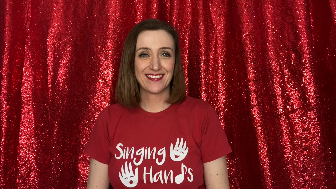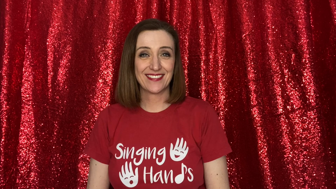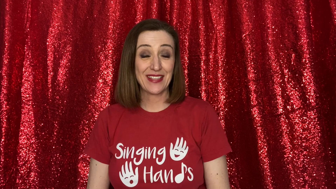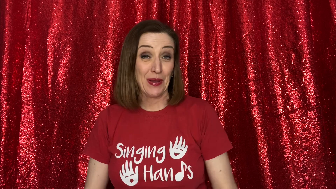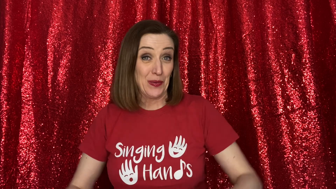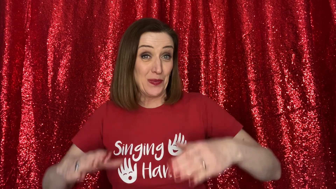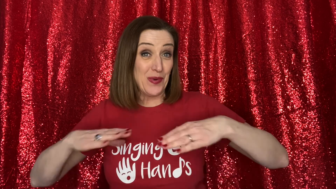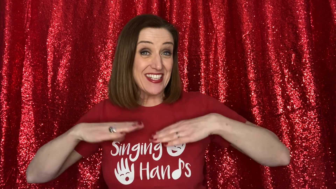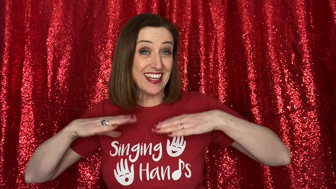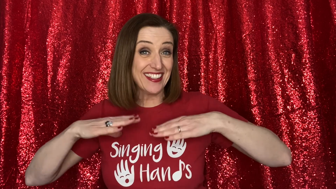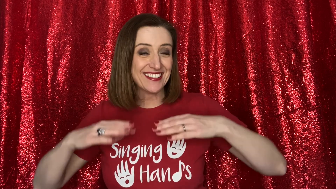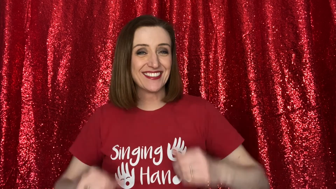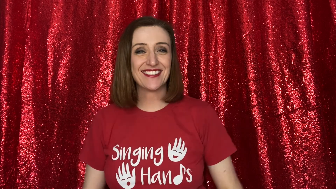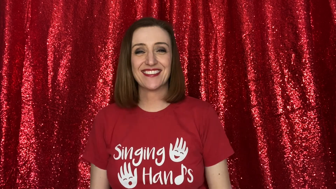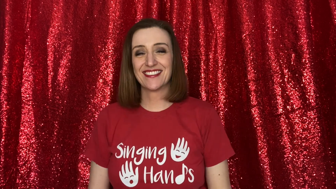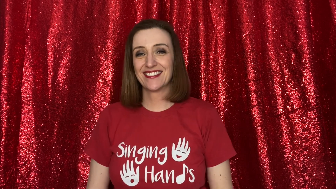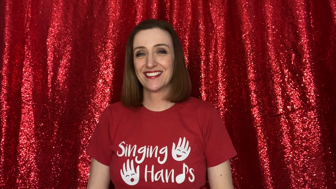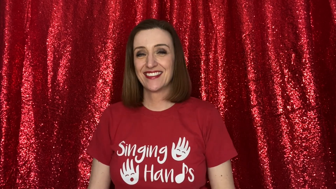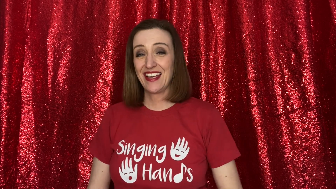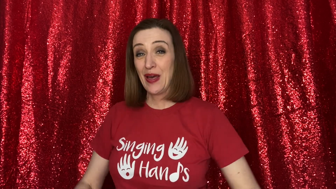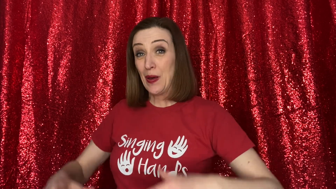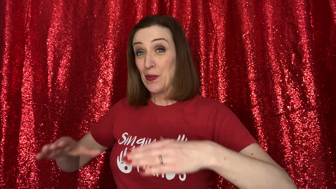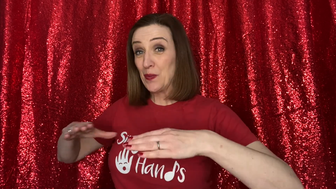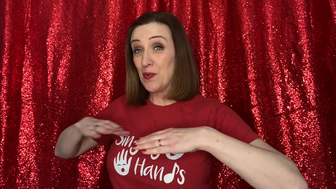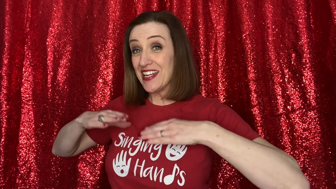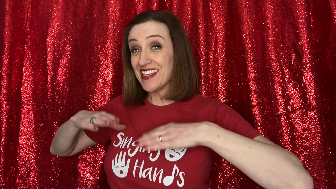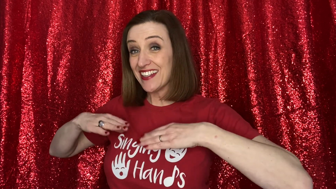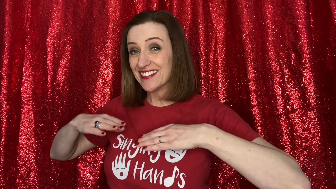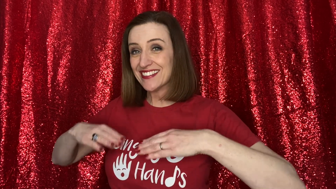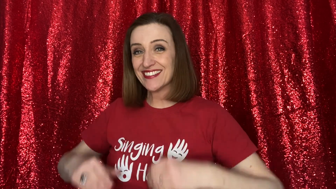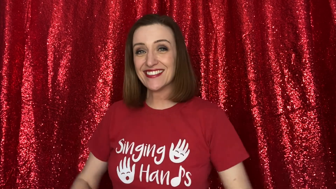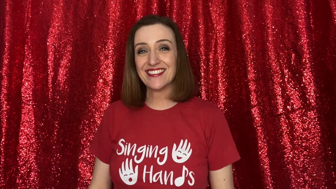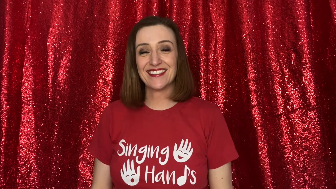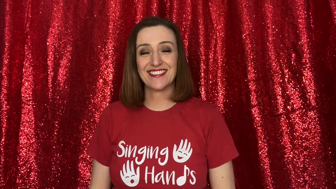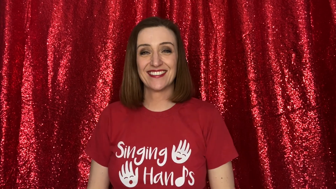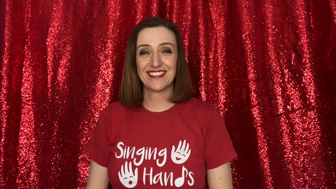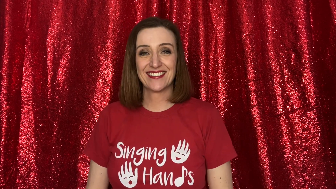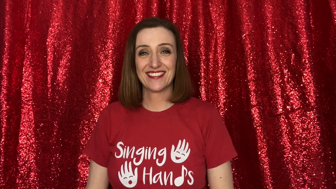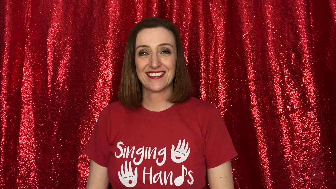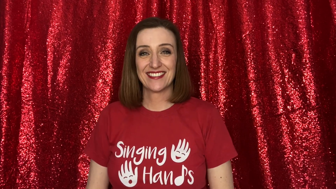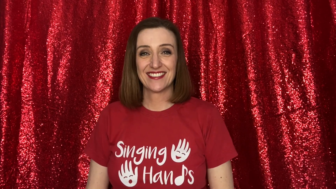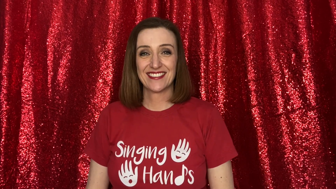Ready